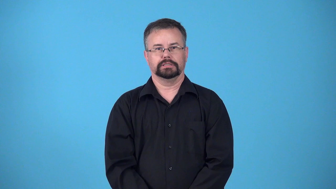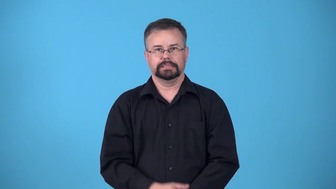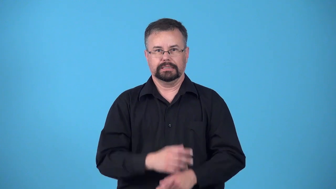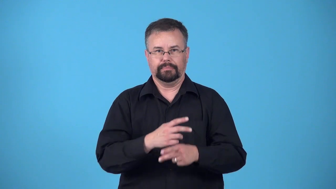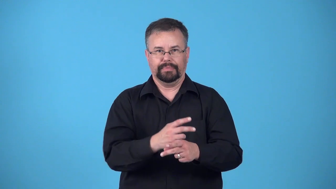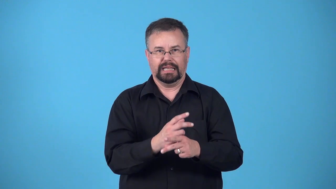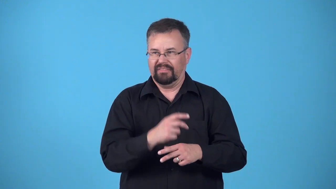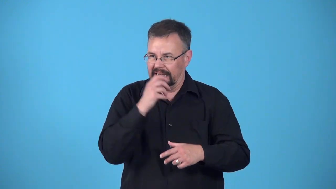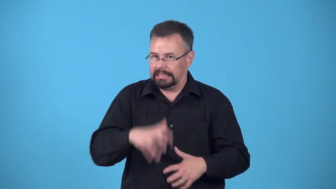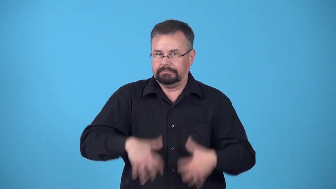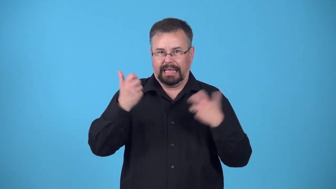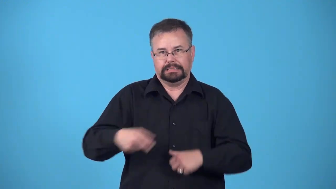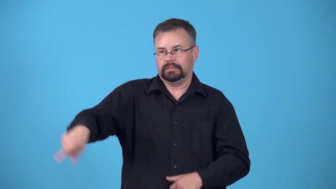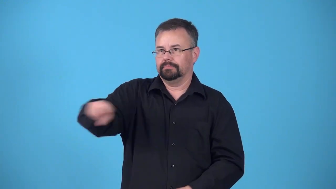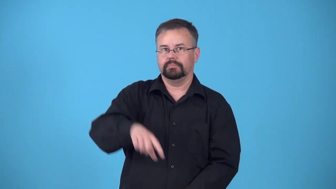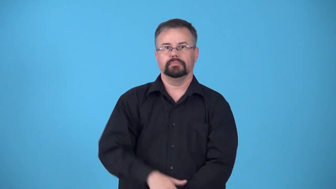walk a fine line